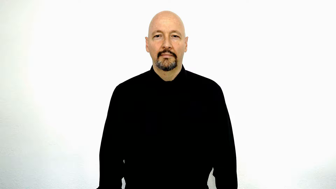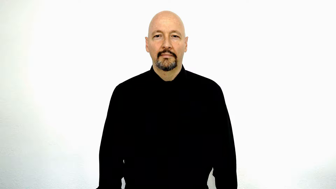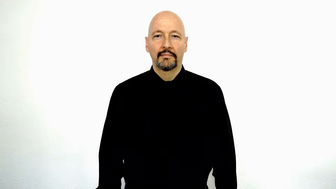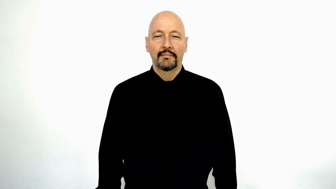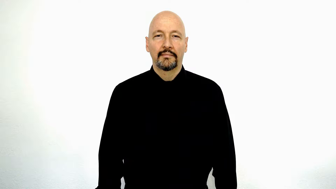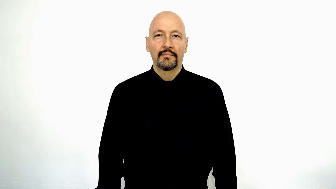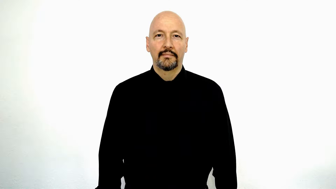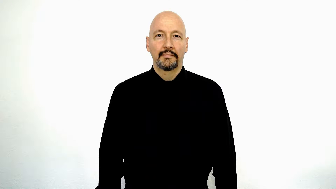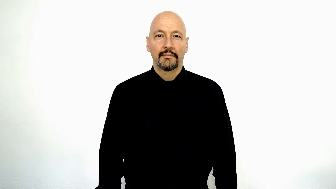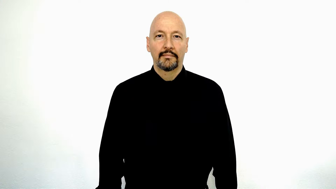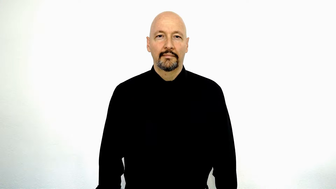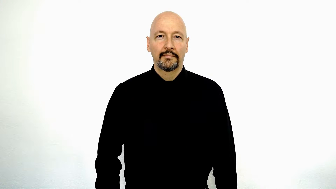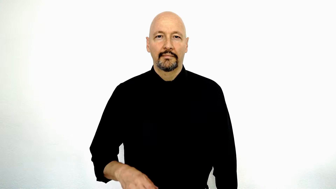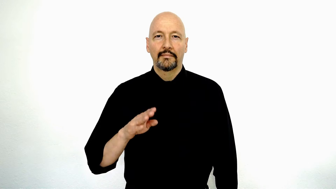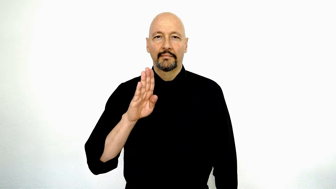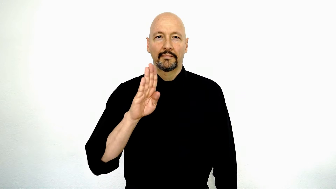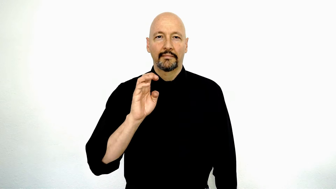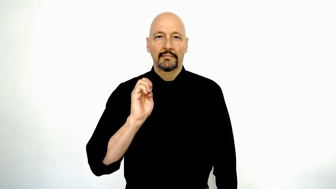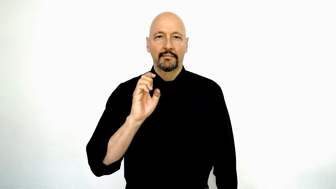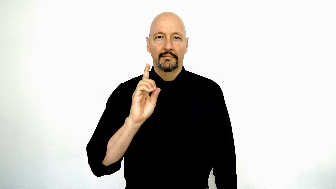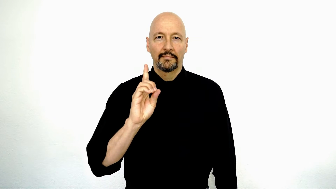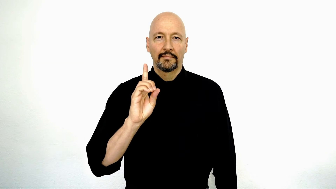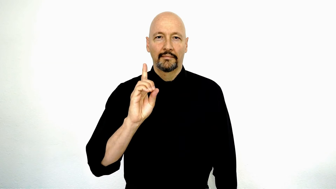bed fingerspelled version